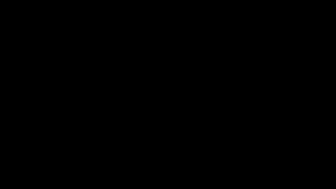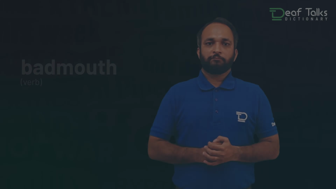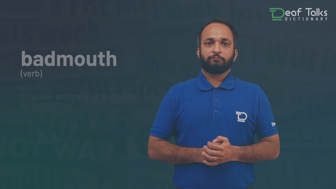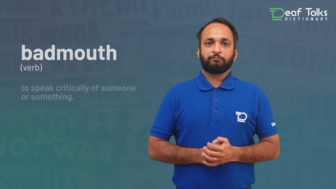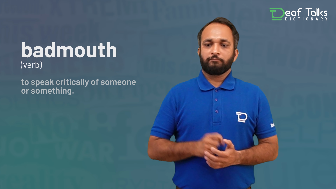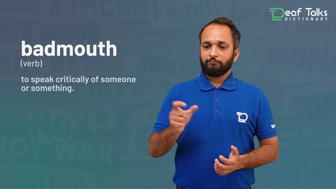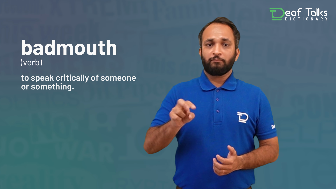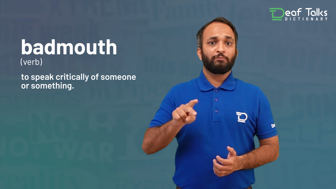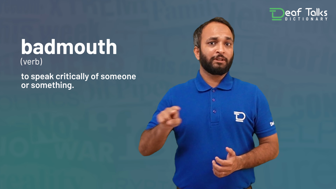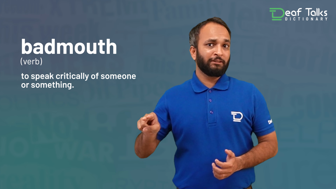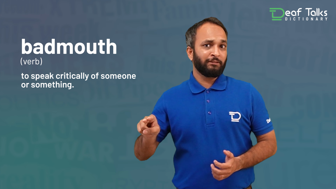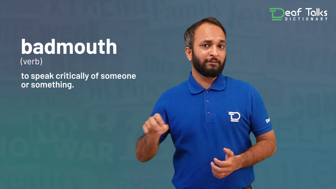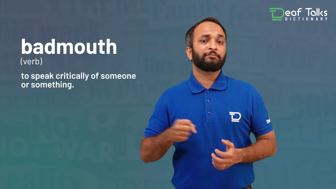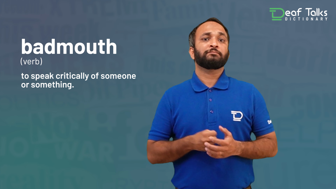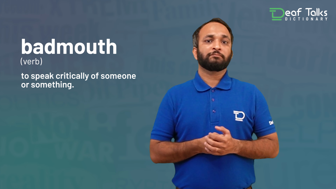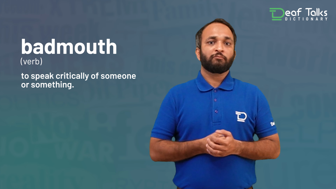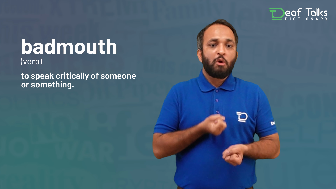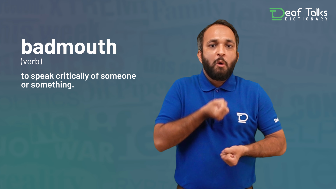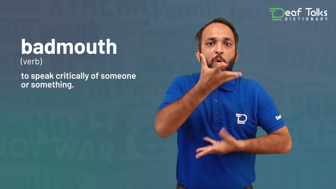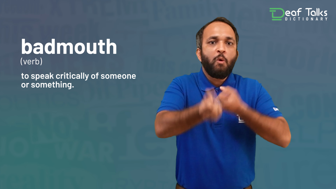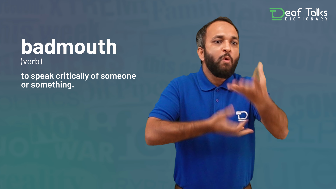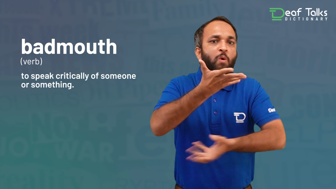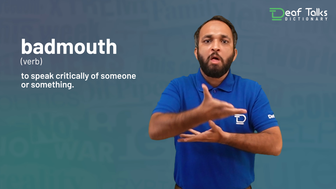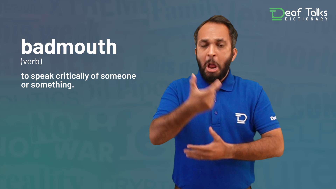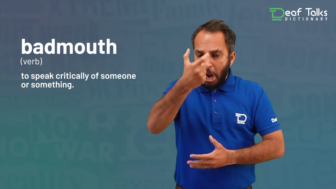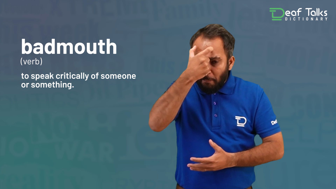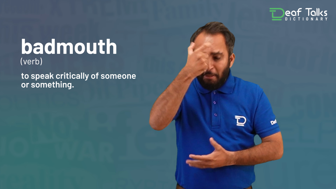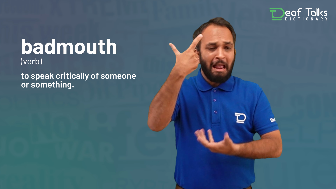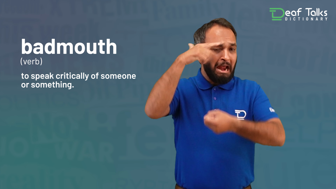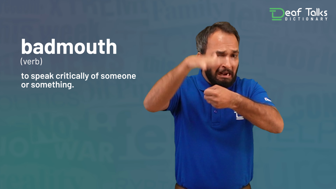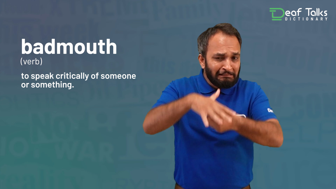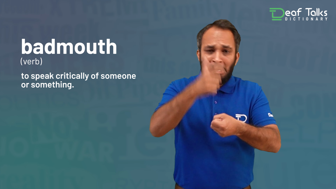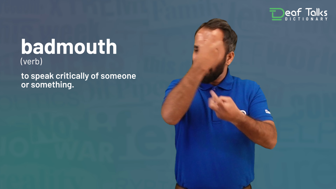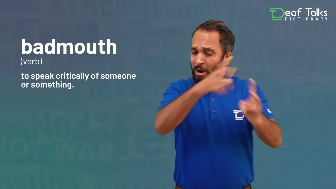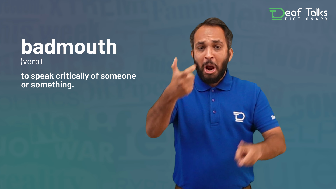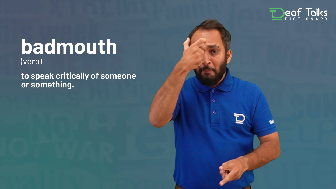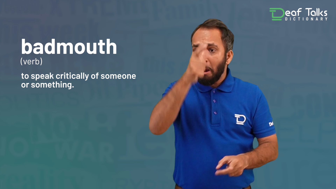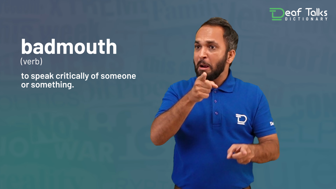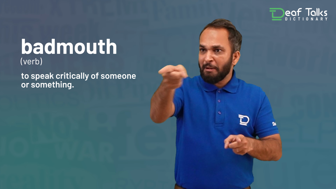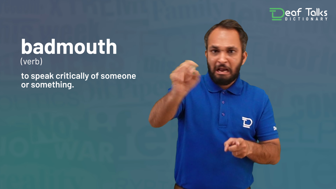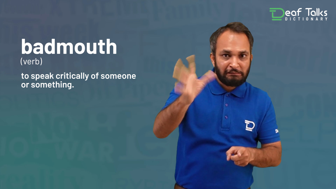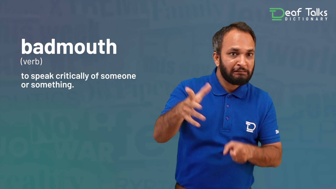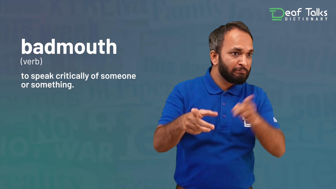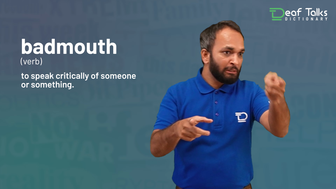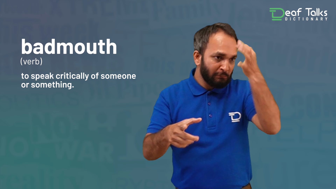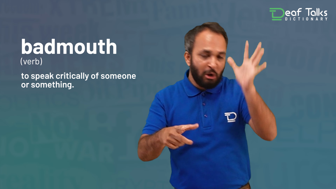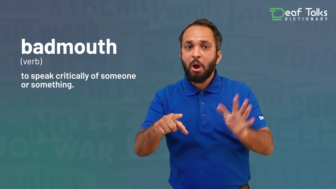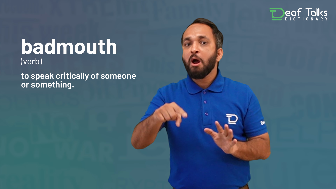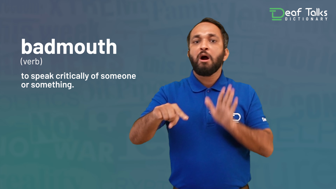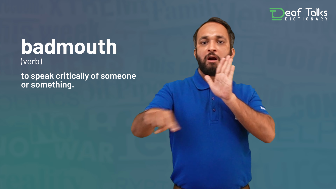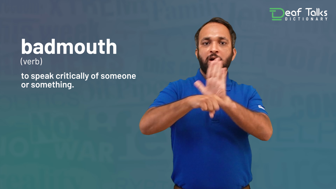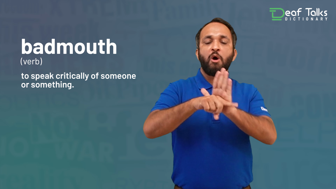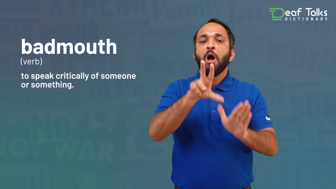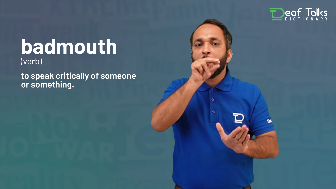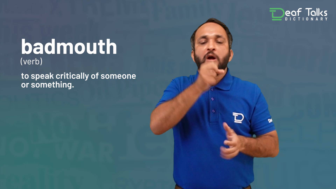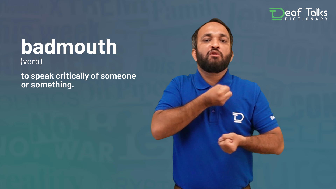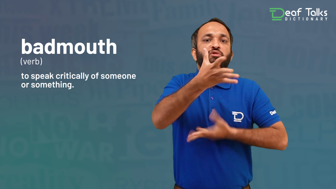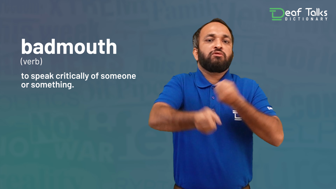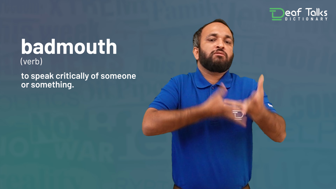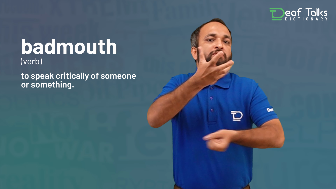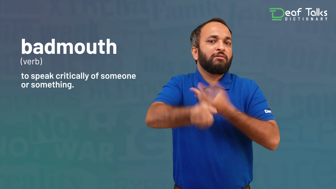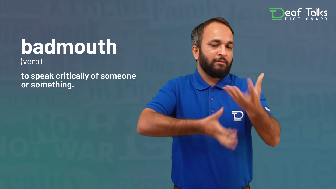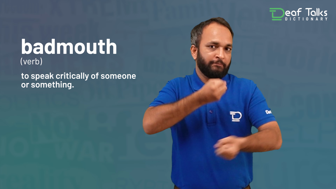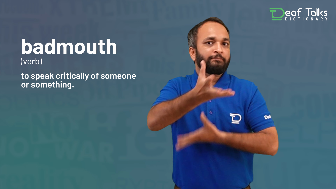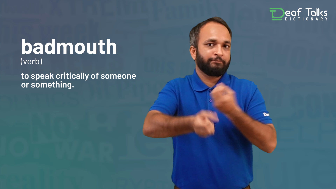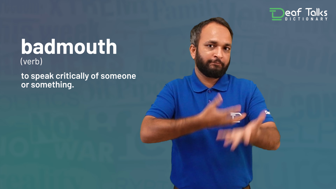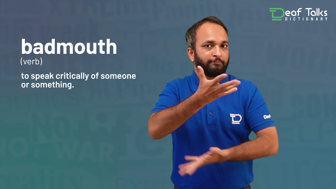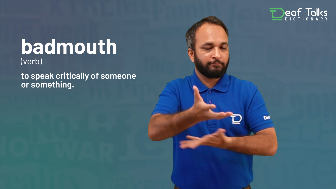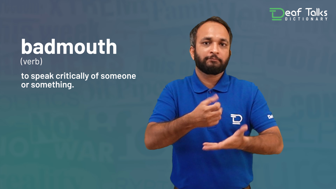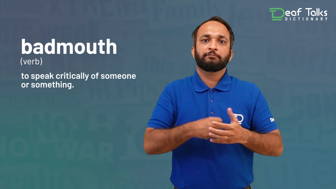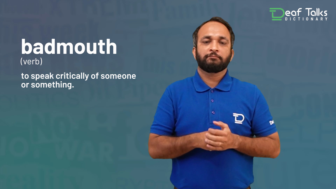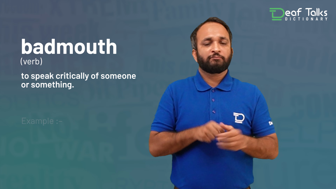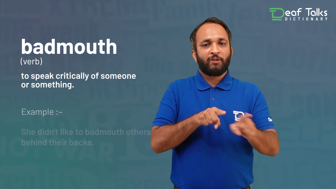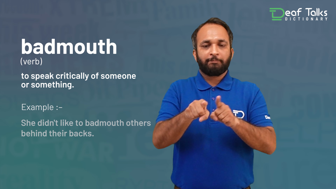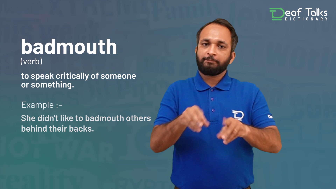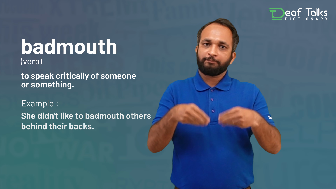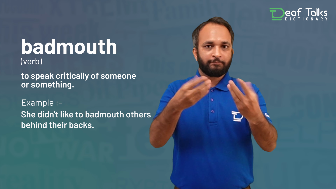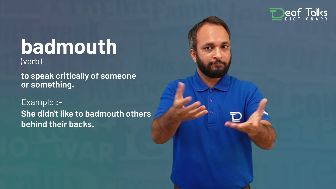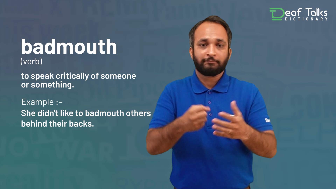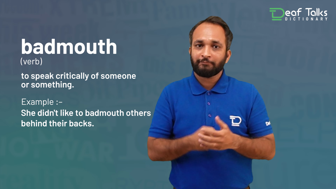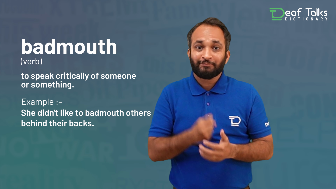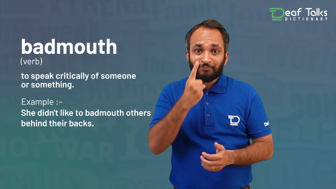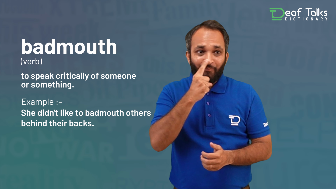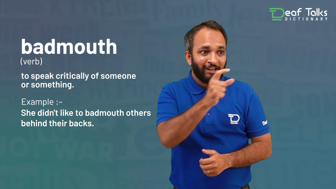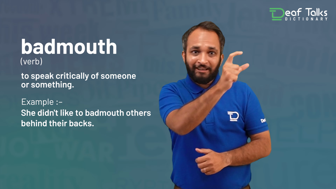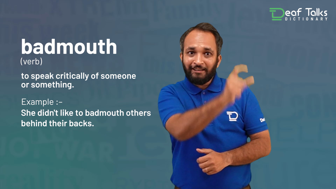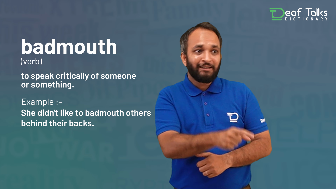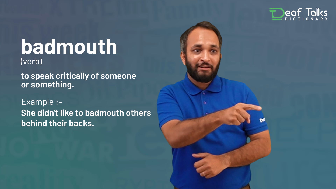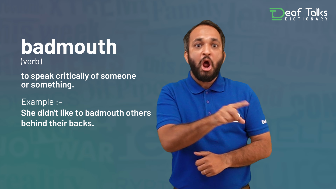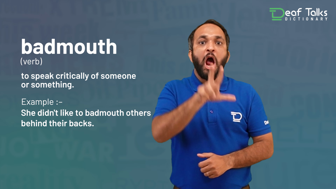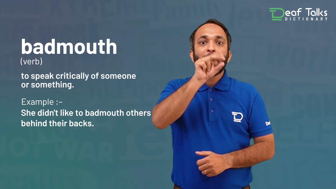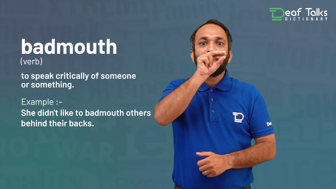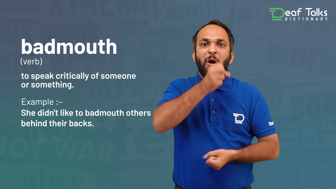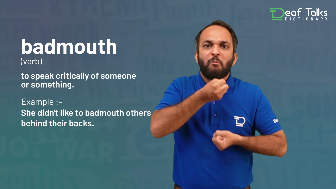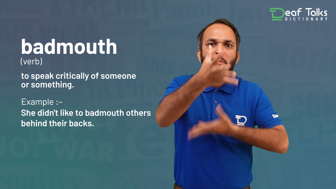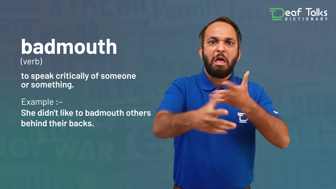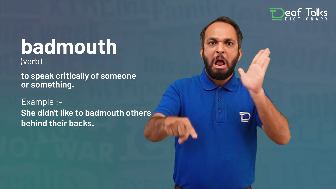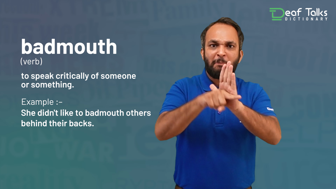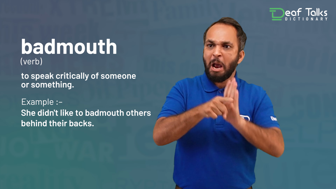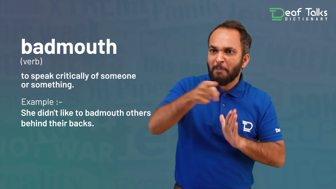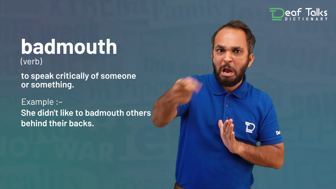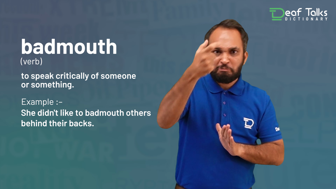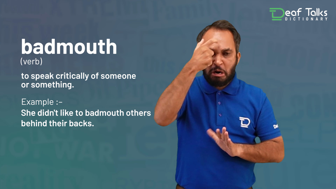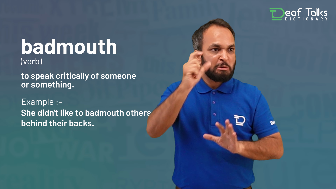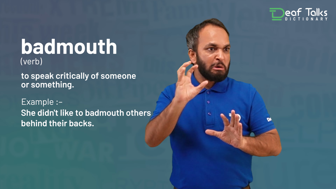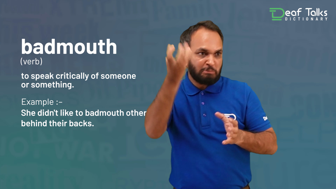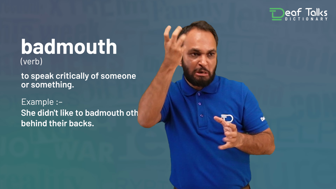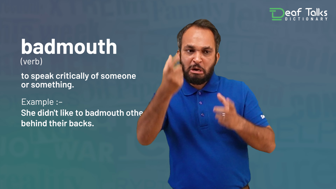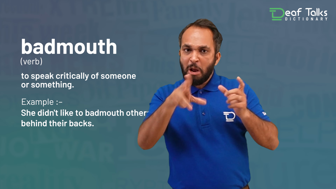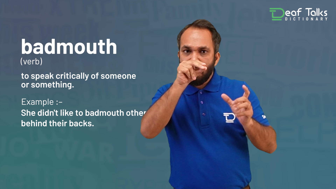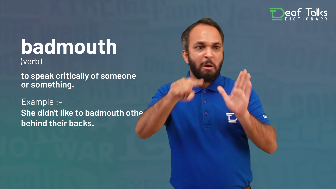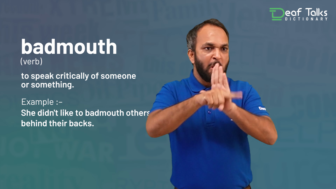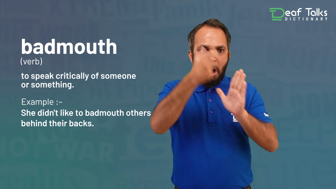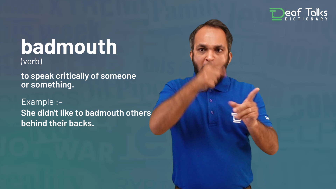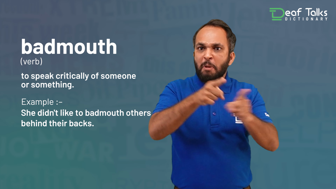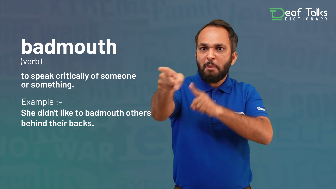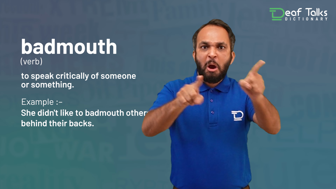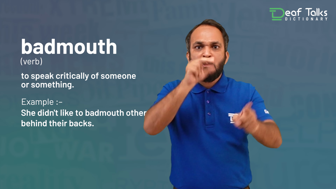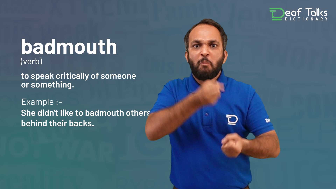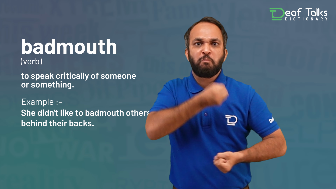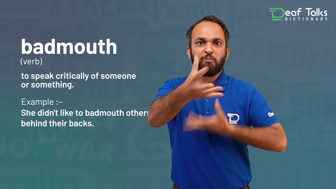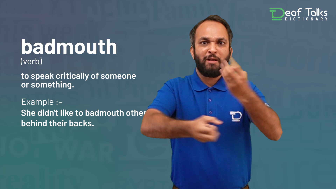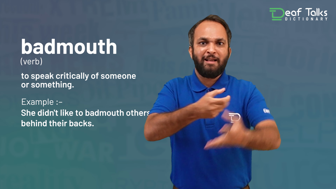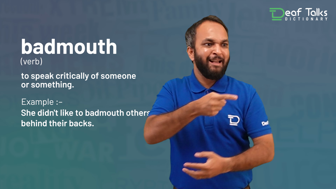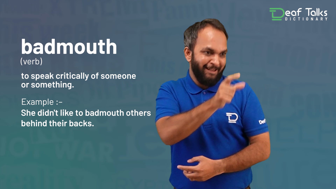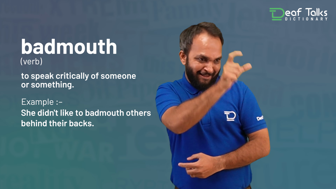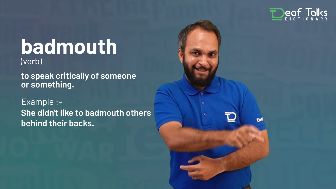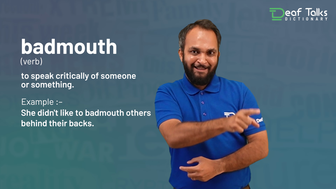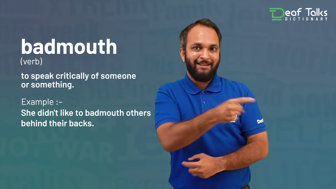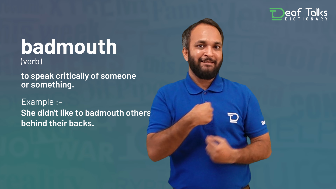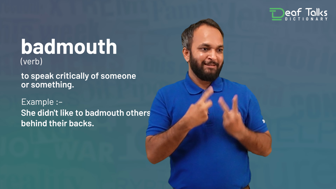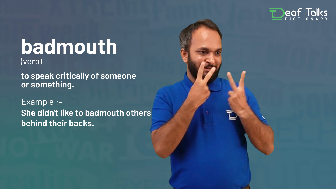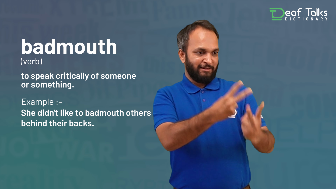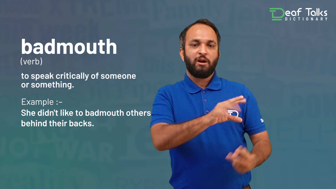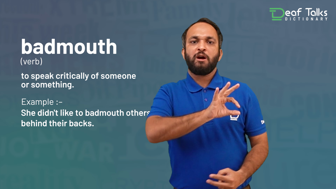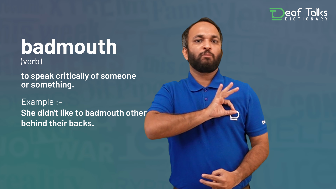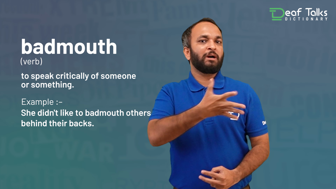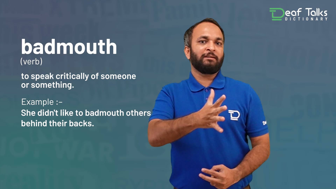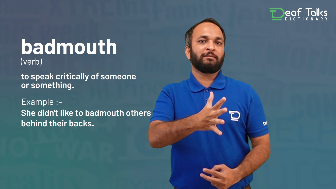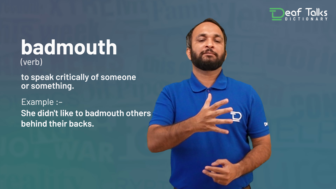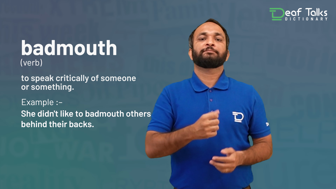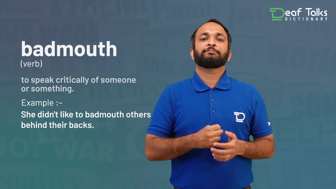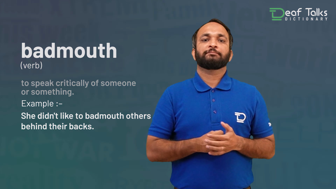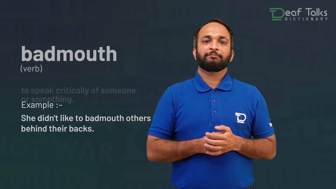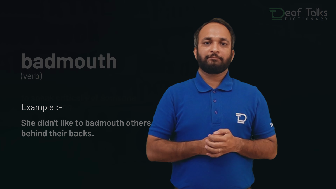Badmouth